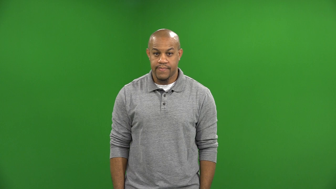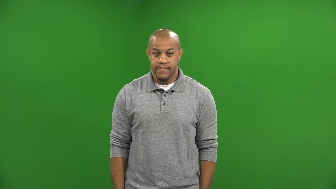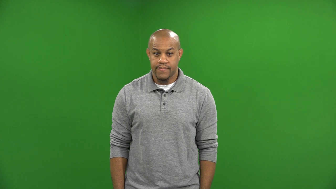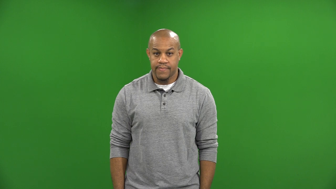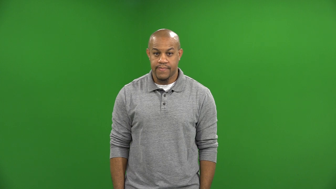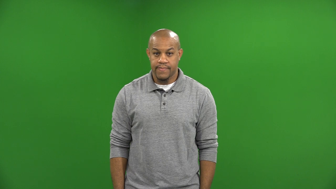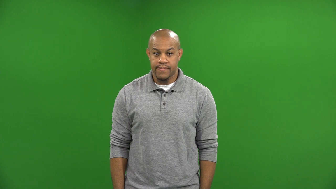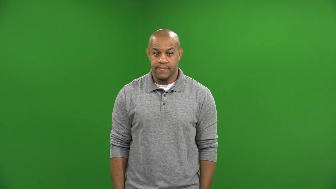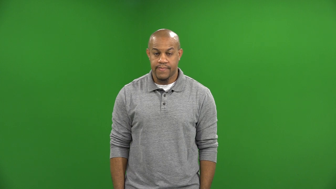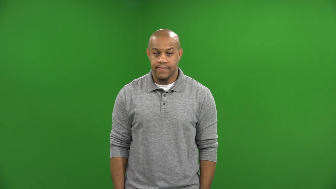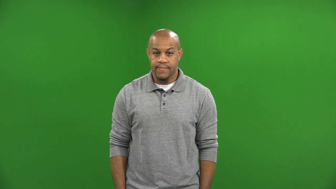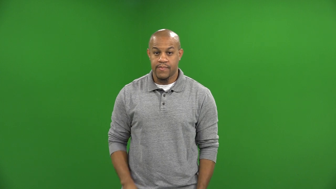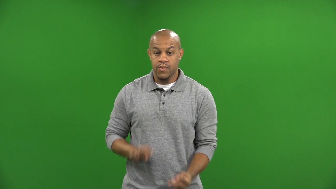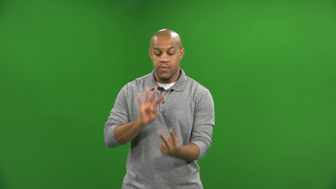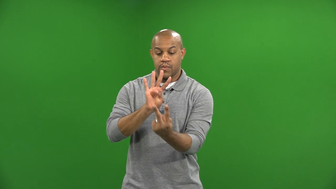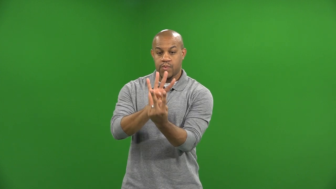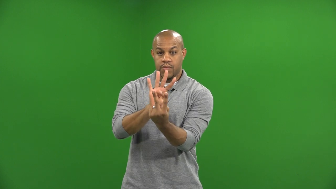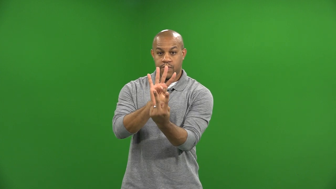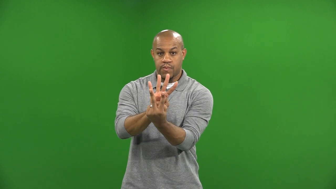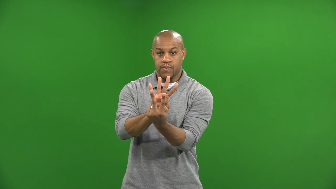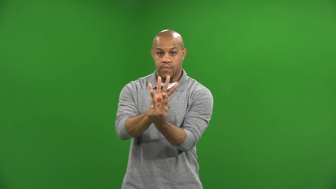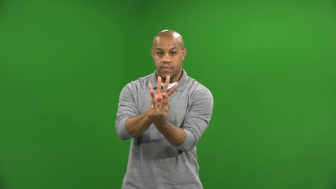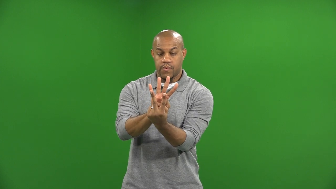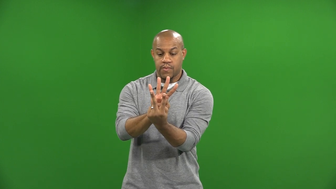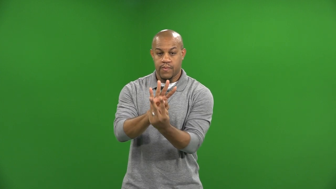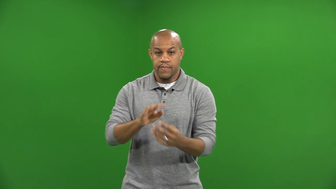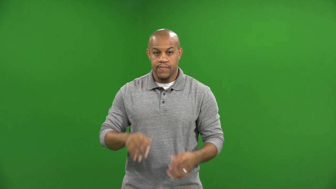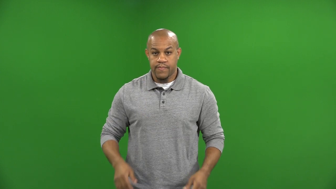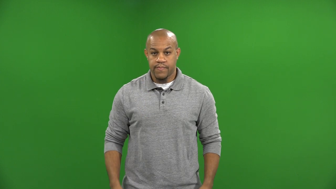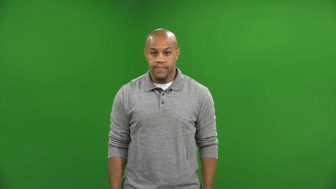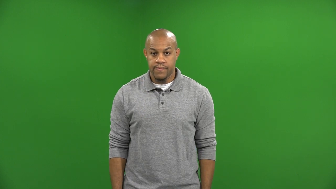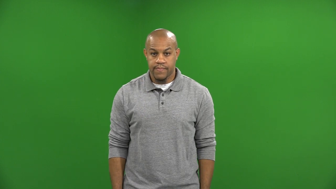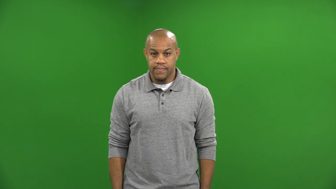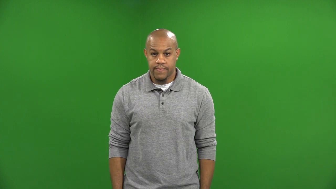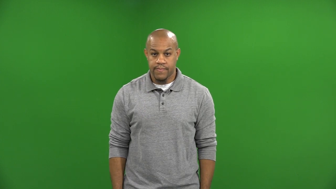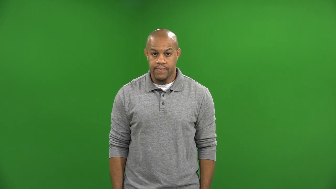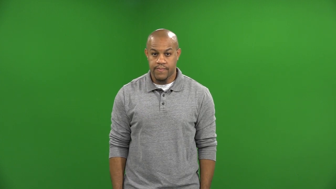Four on two